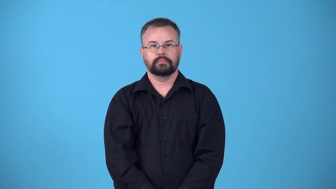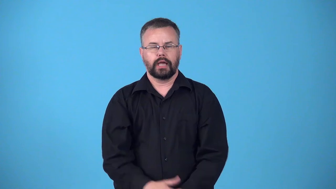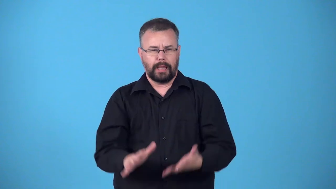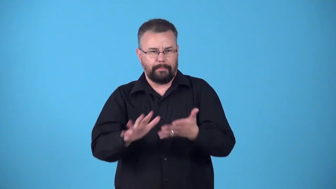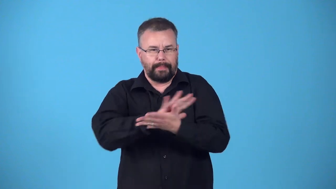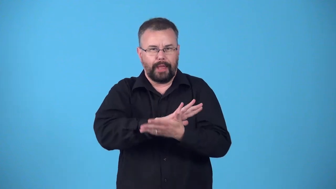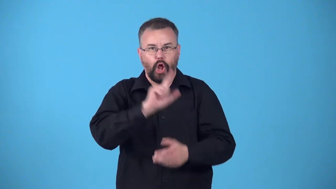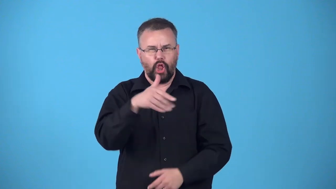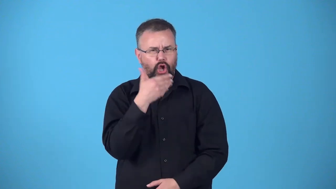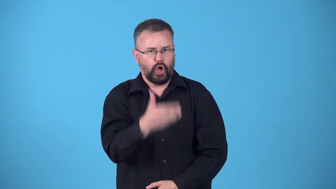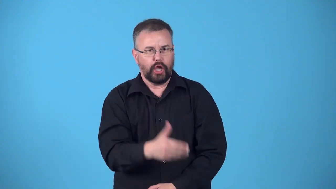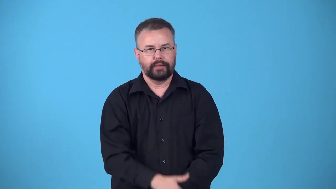gloss over